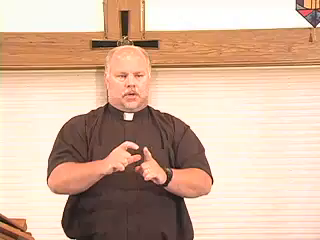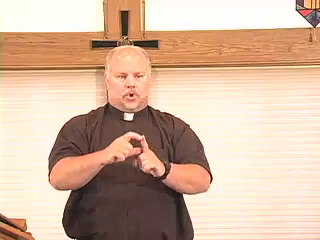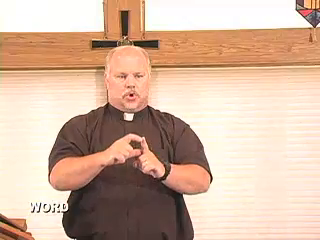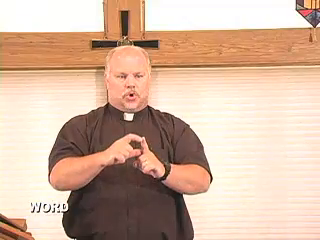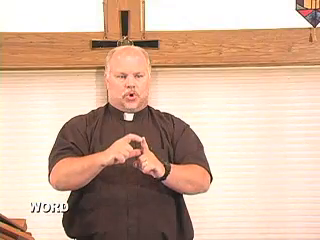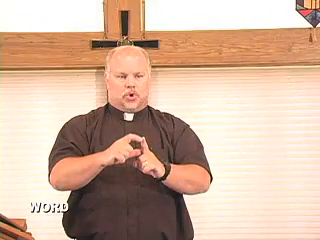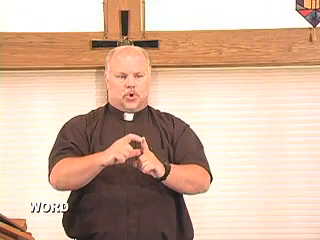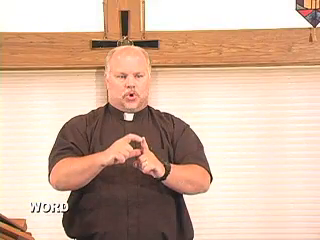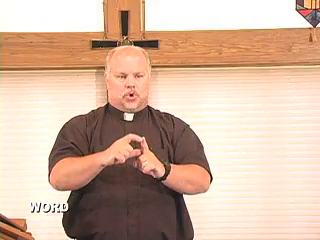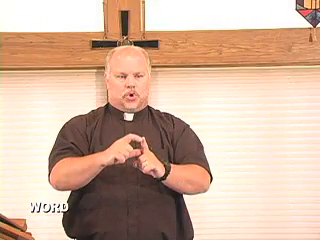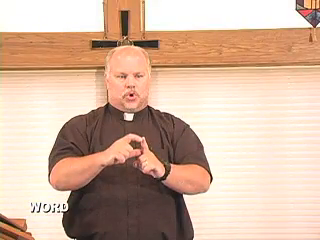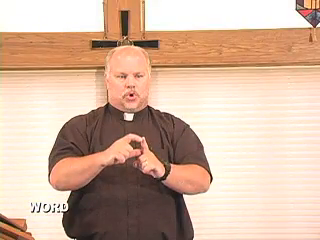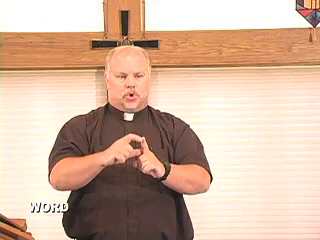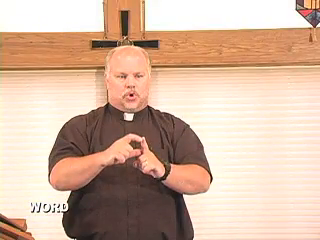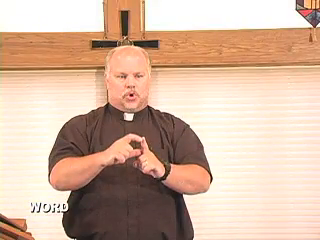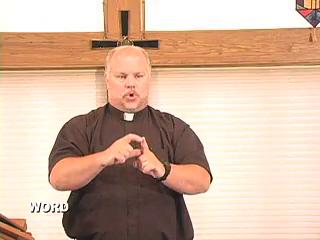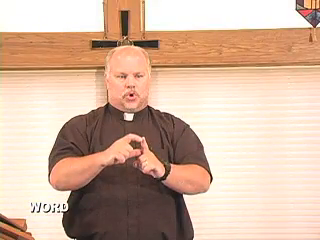WORD